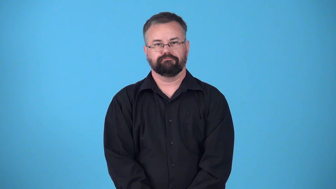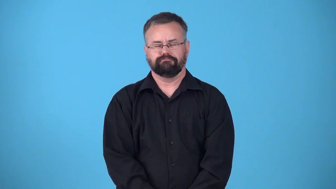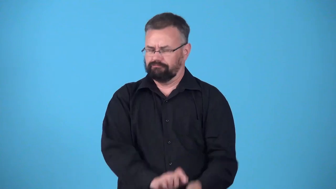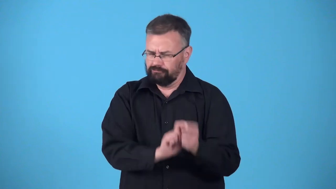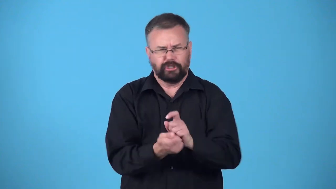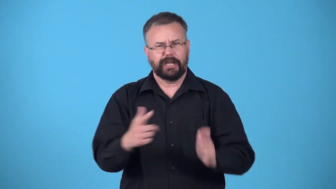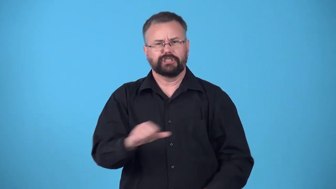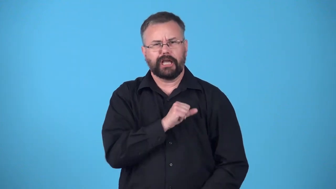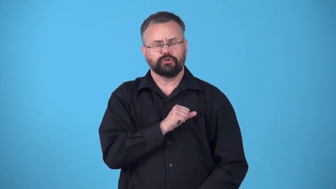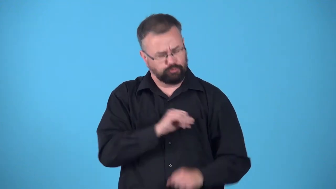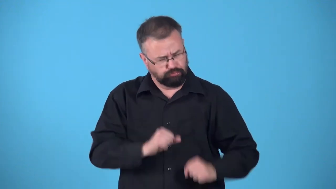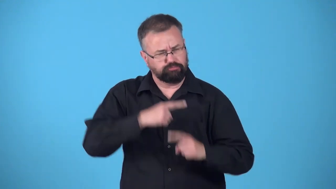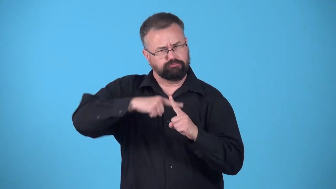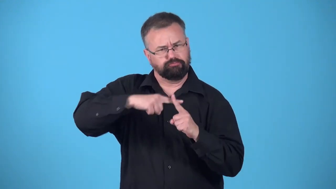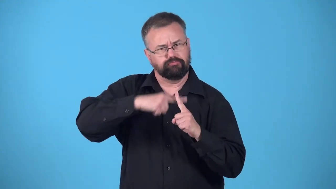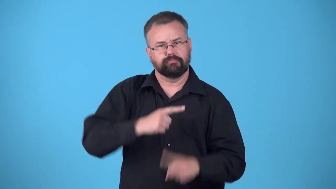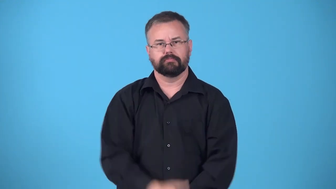break out of